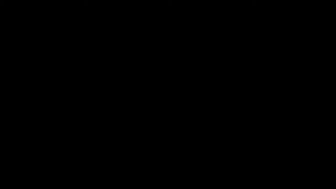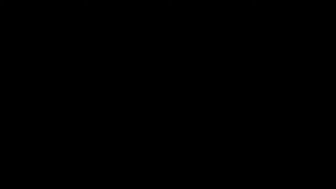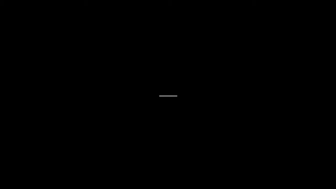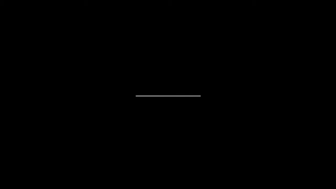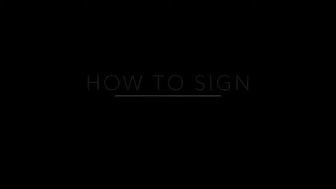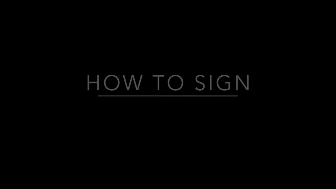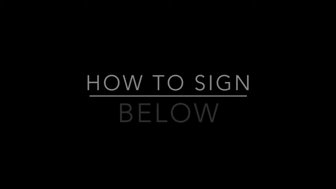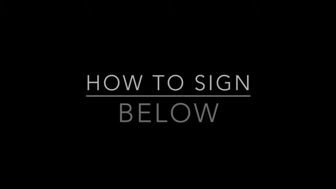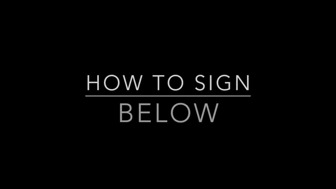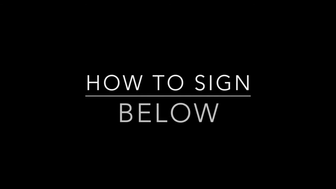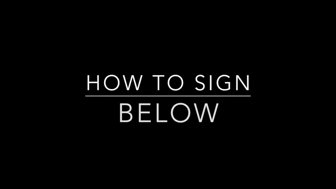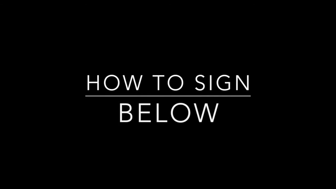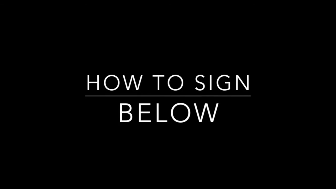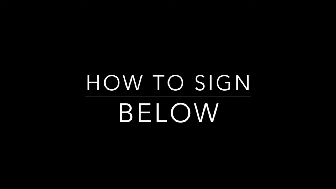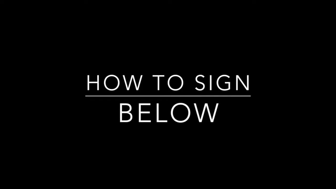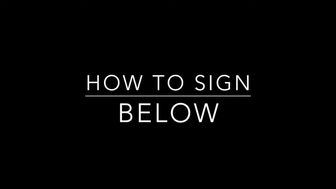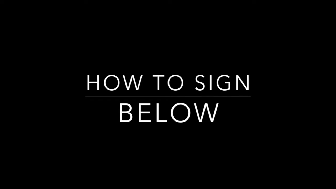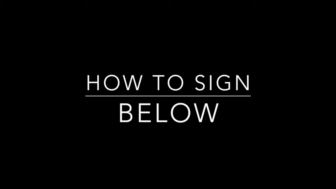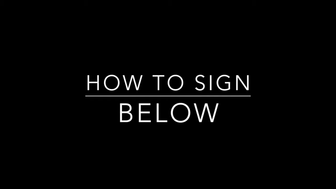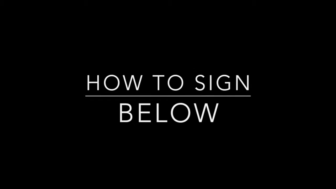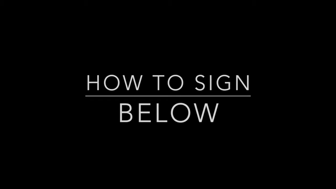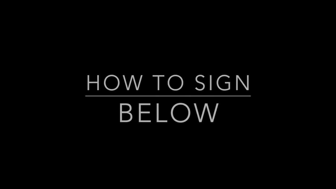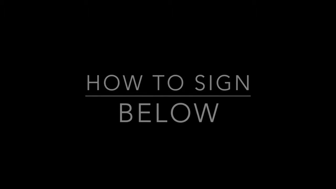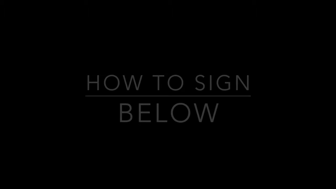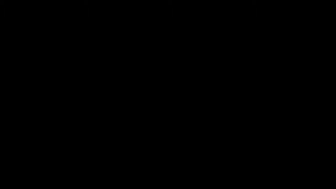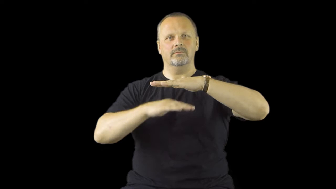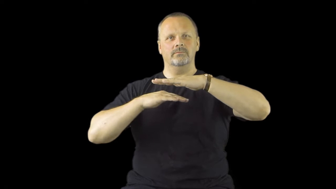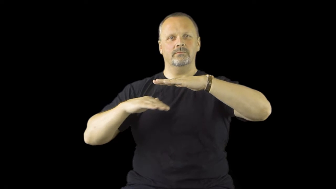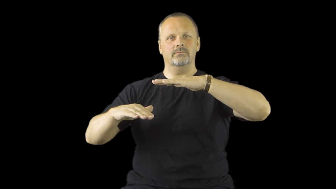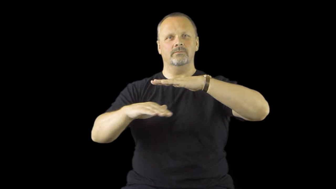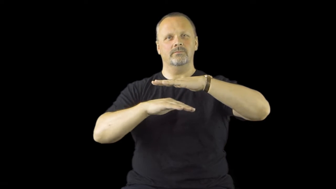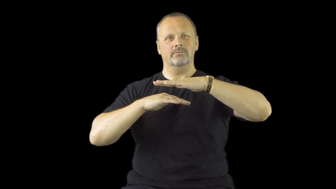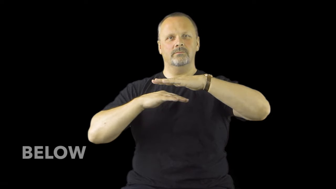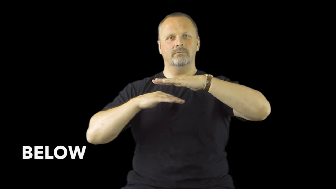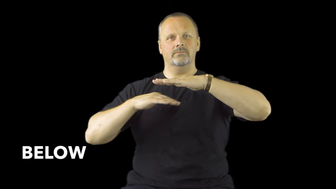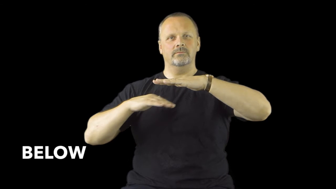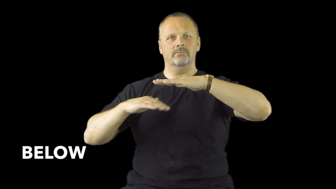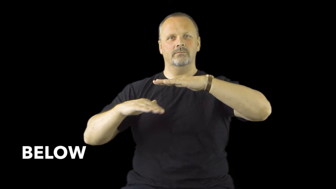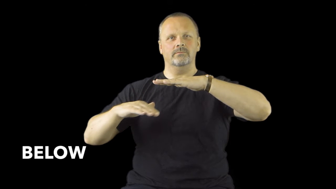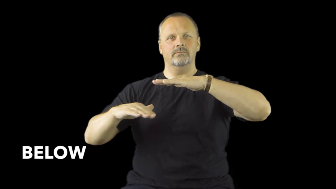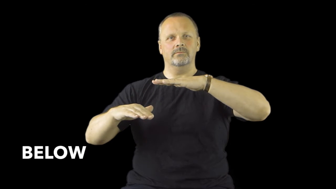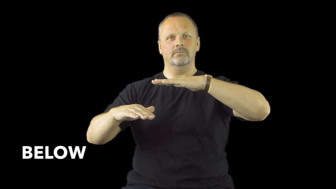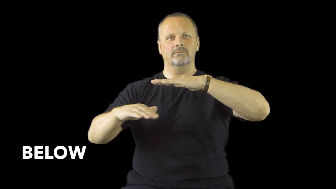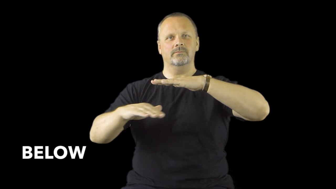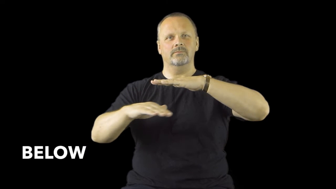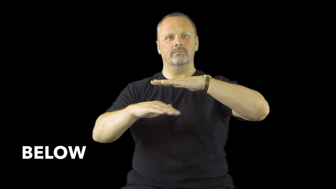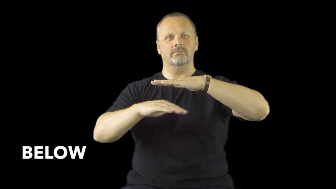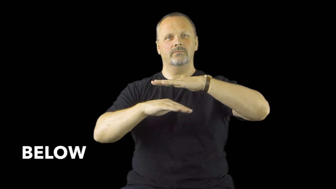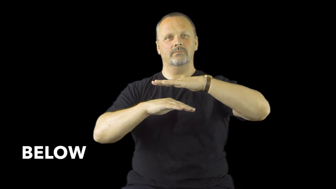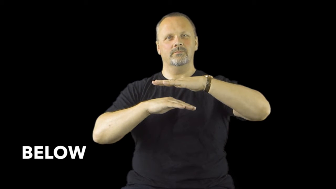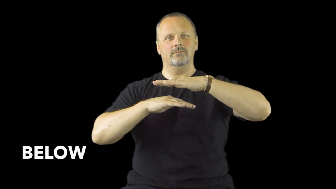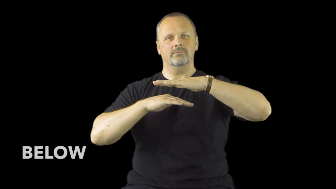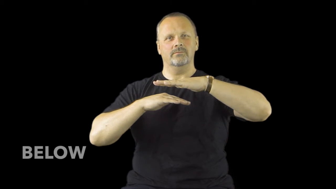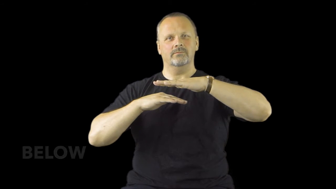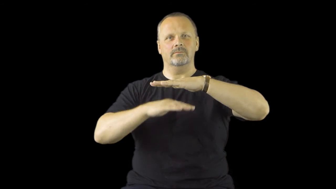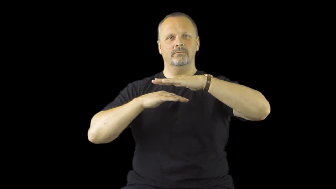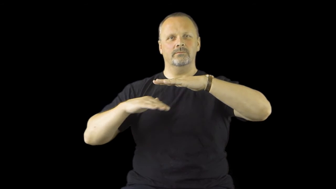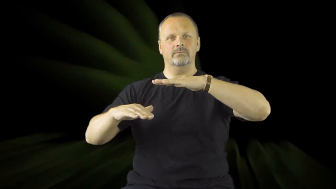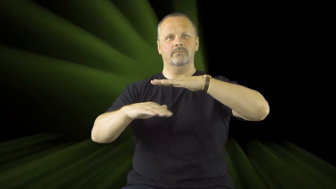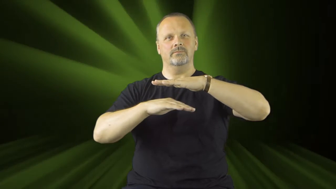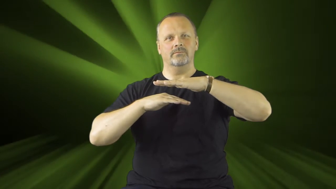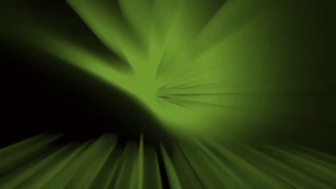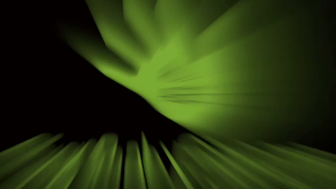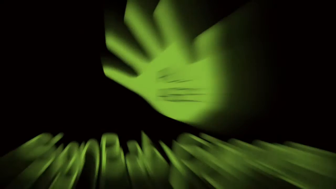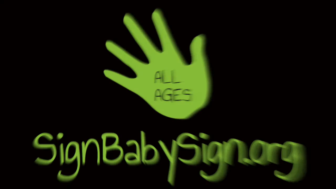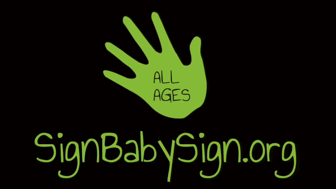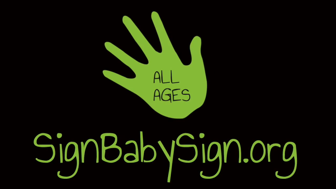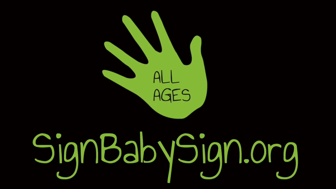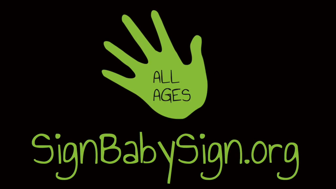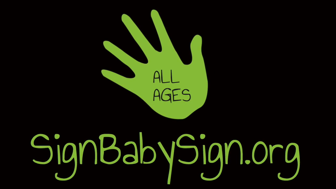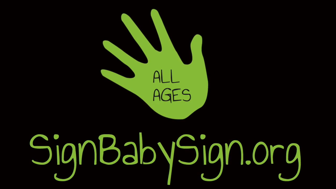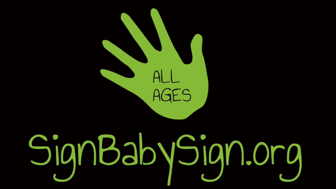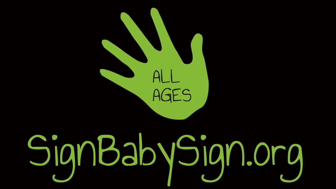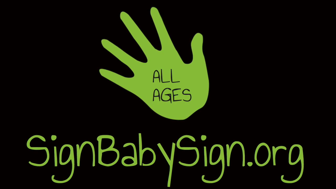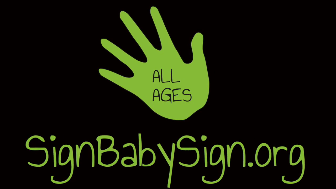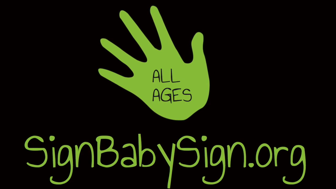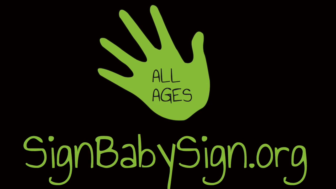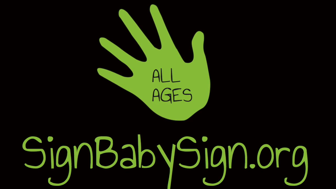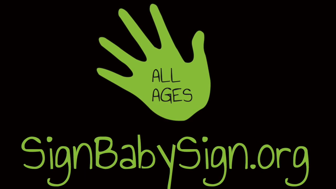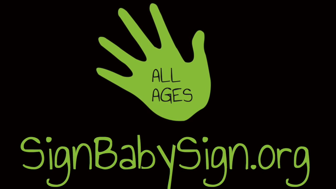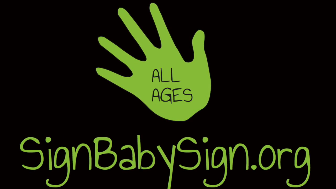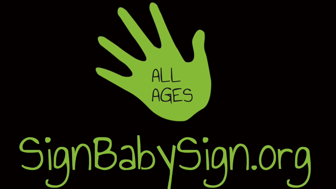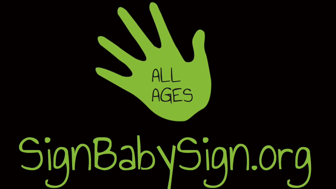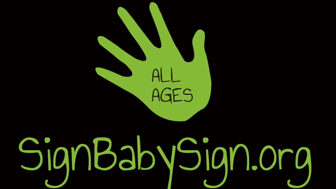Below